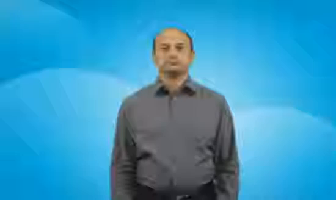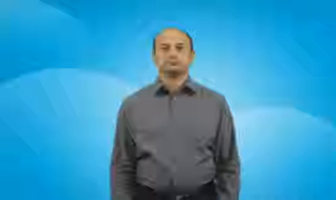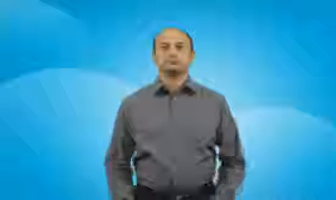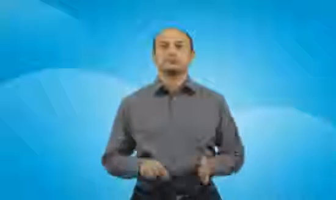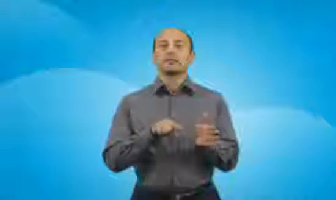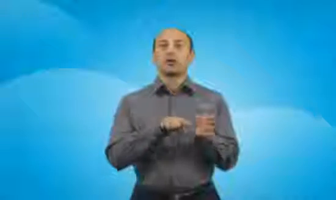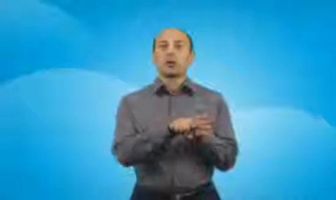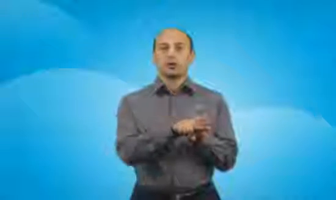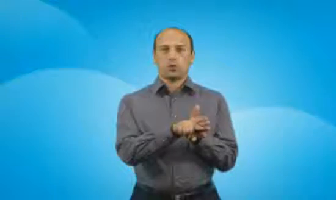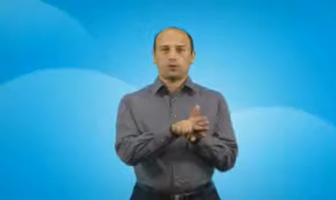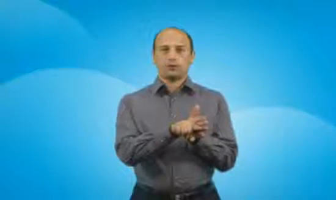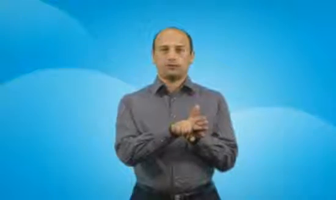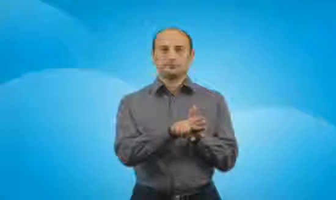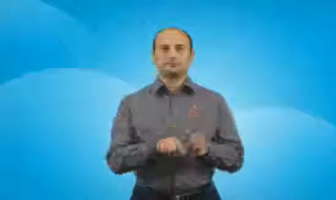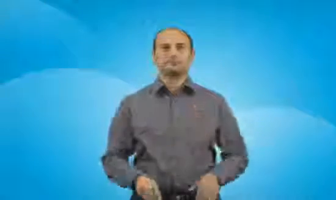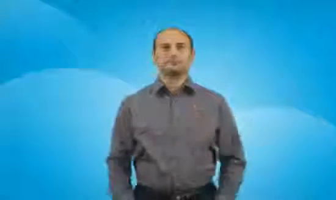October